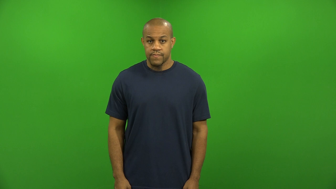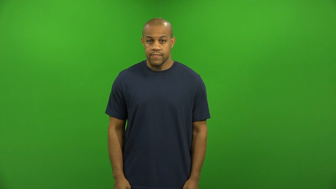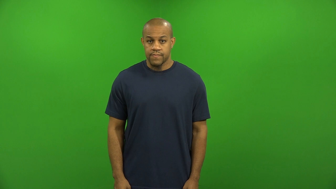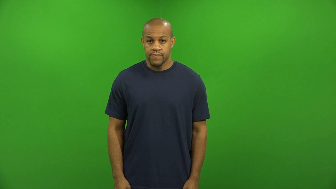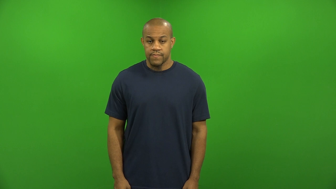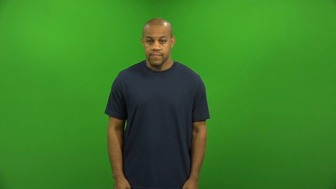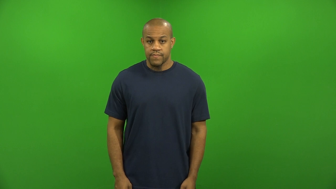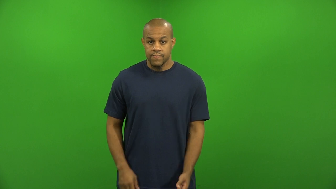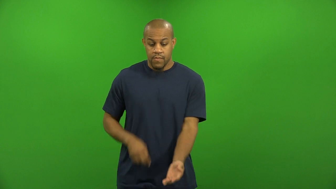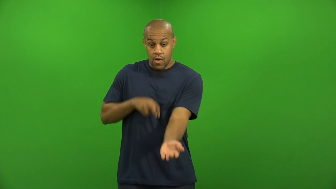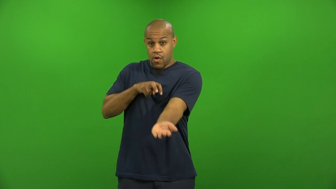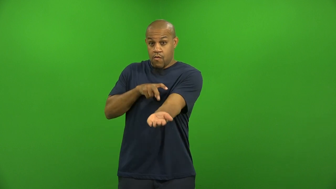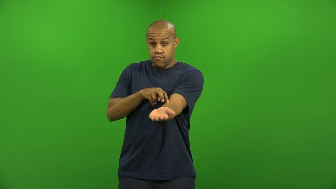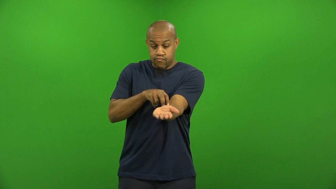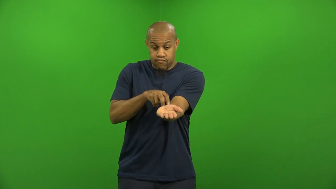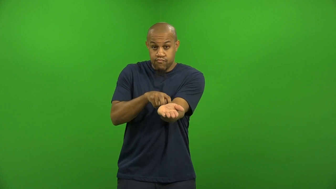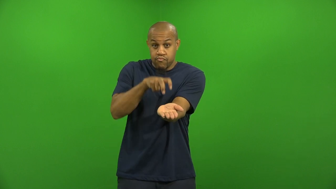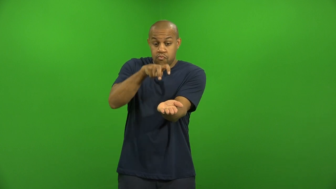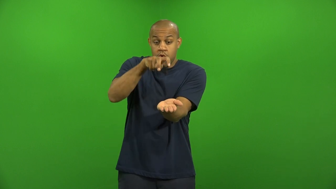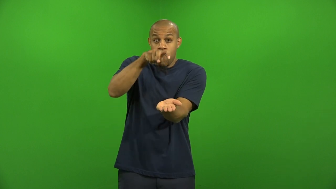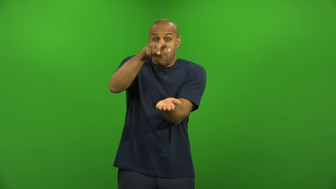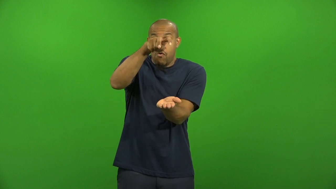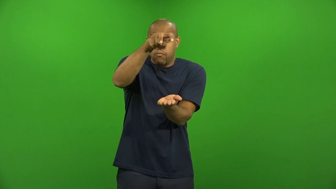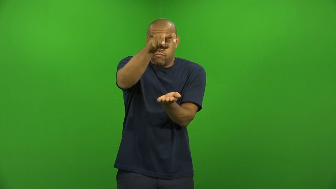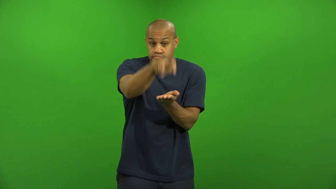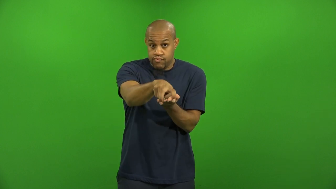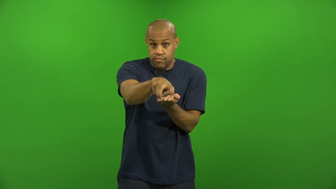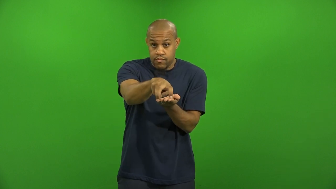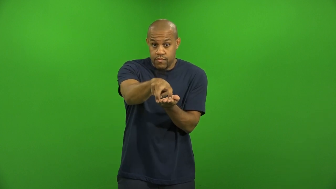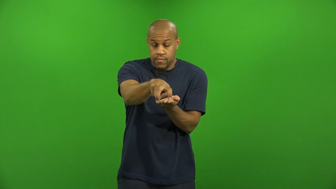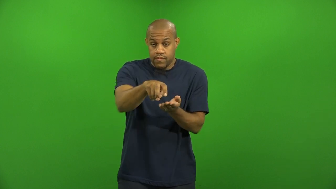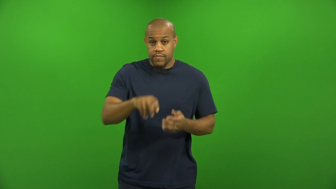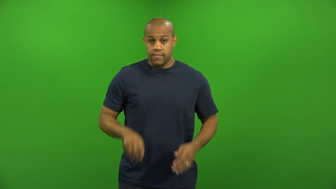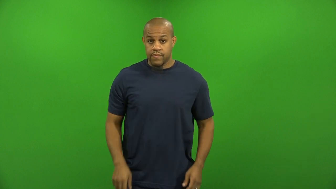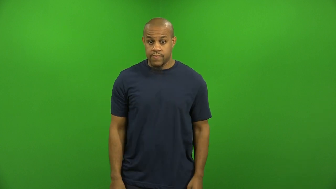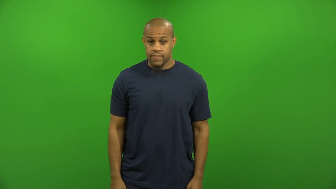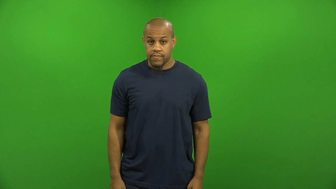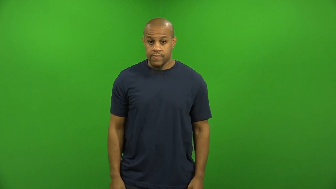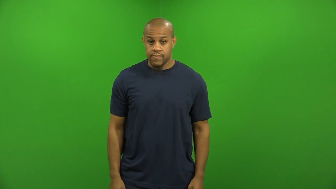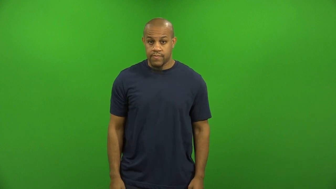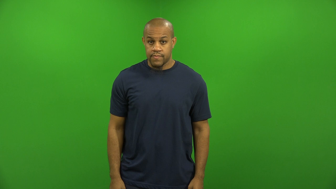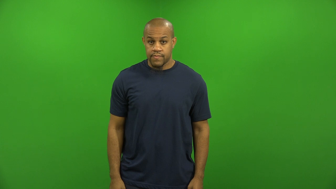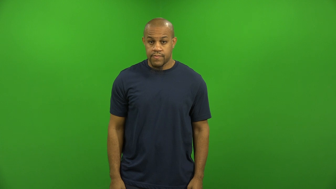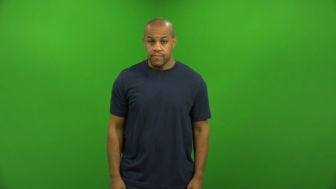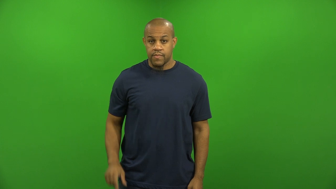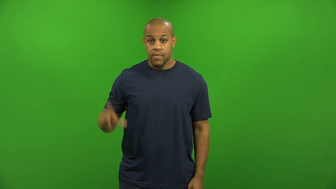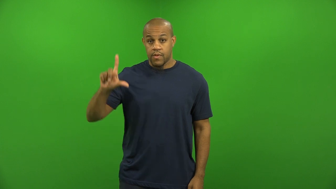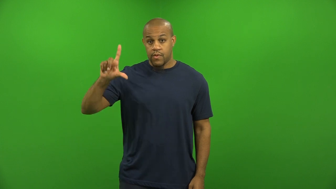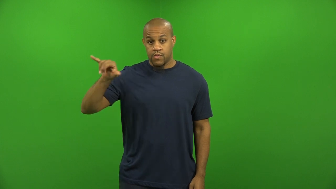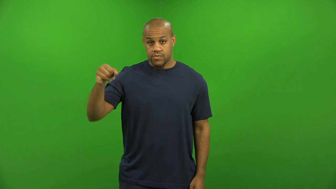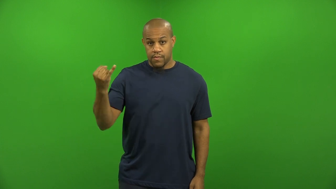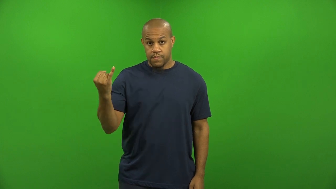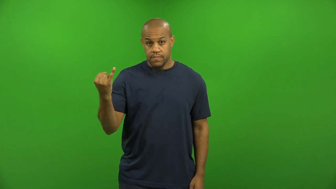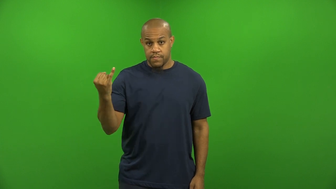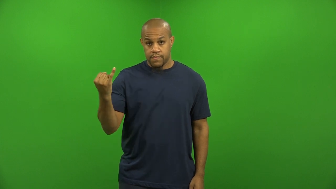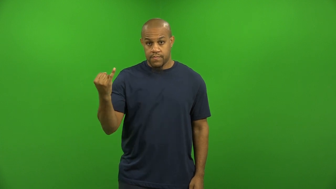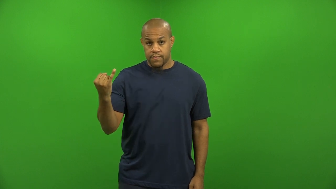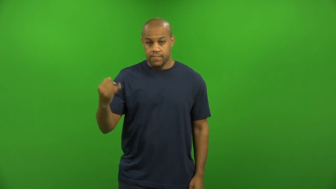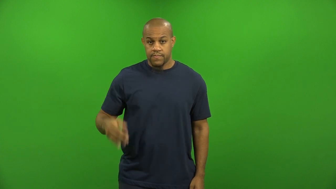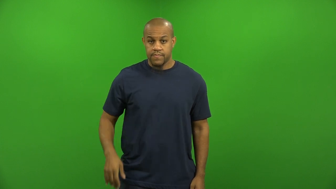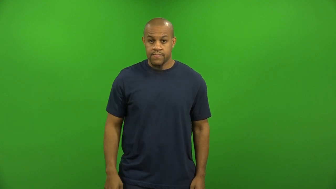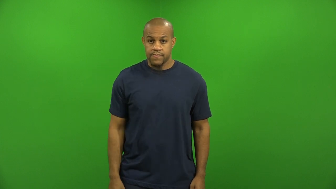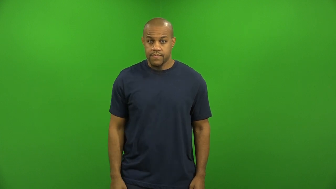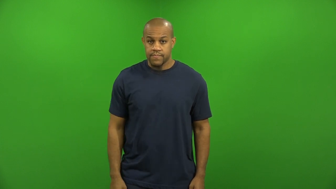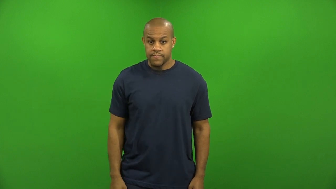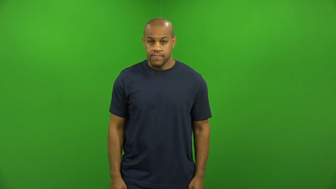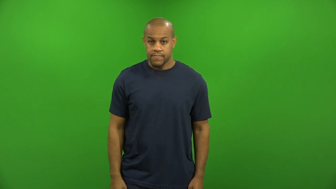Long jump